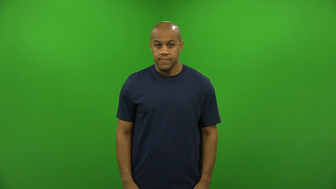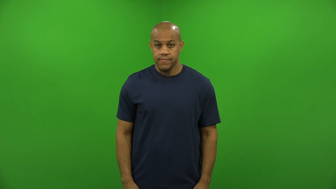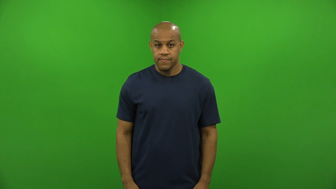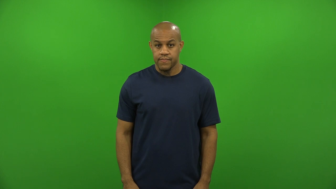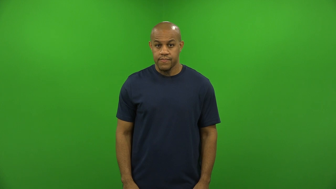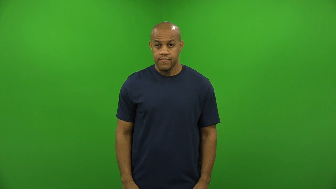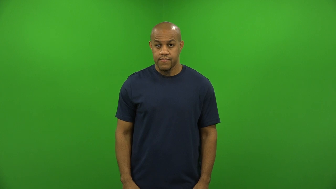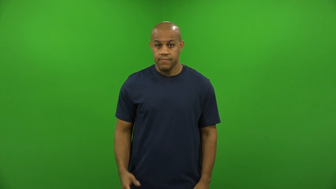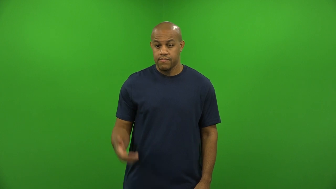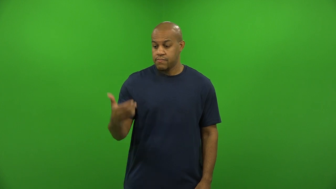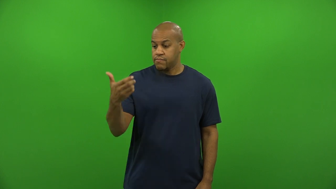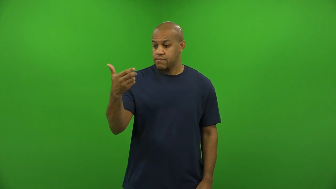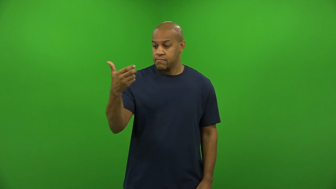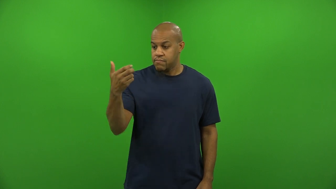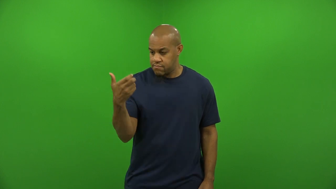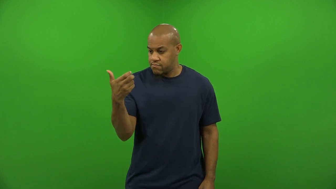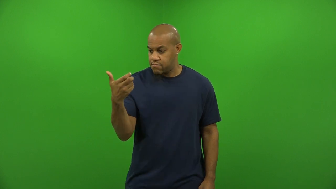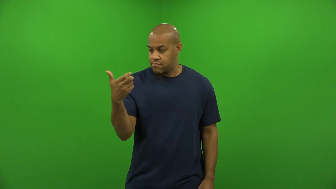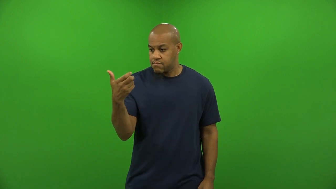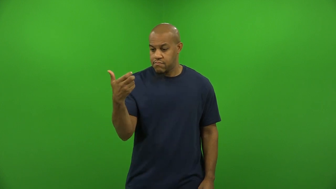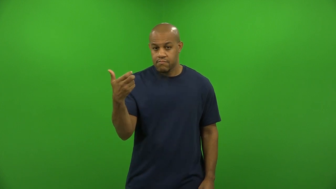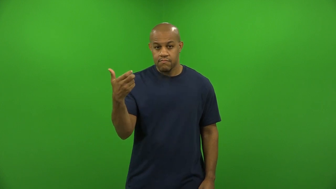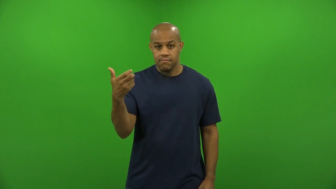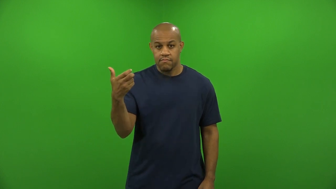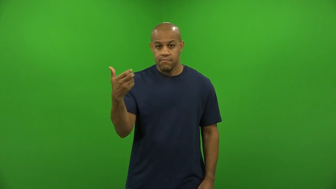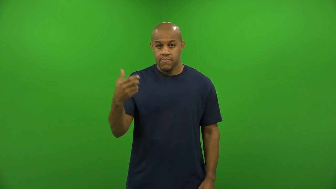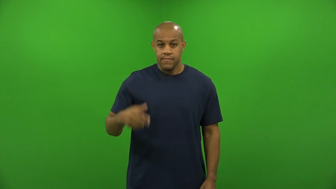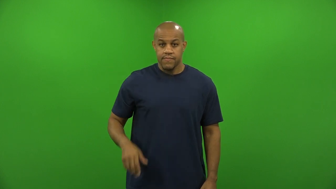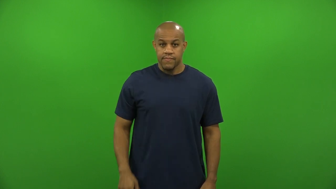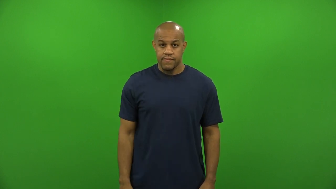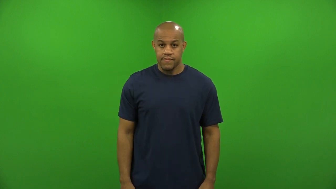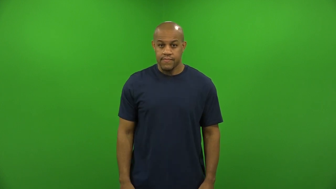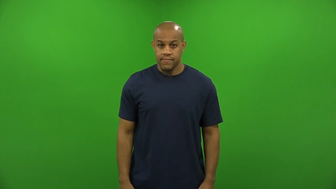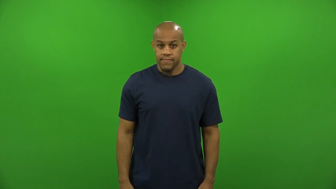Time